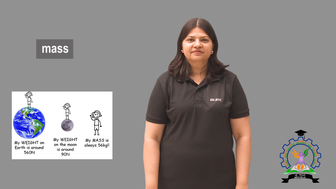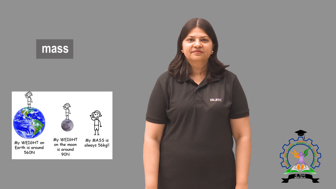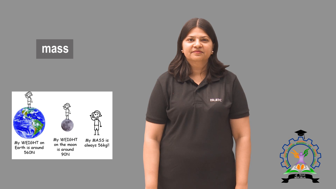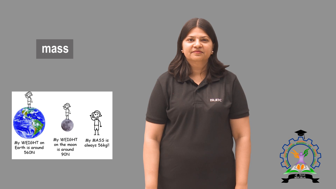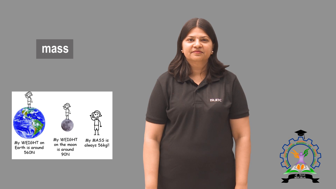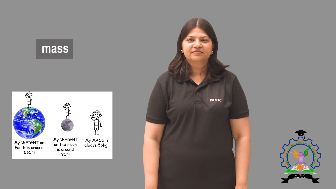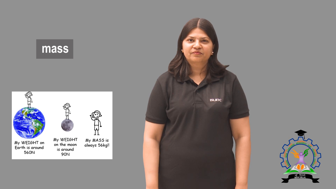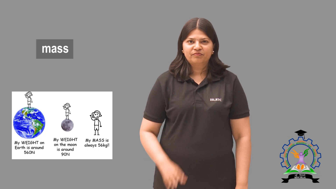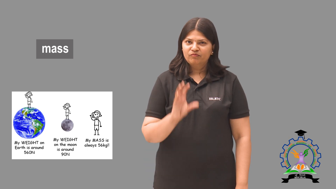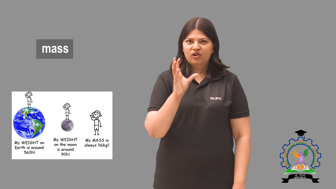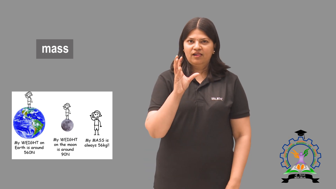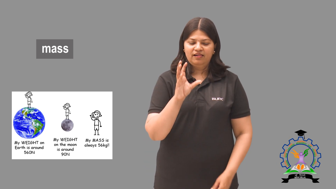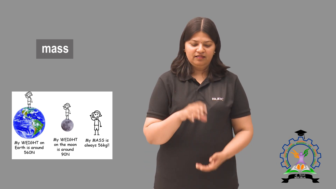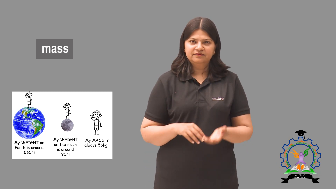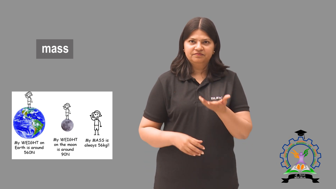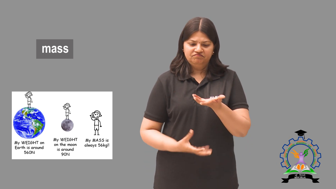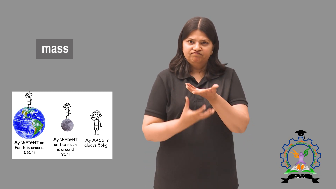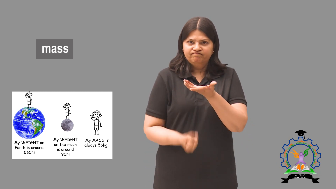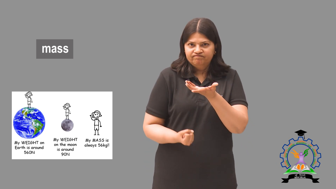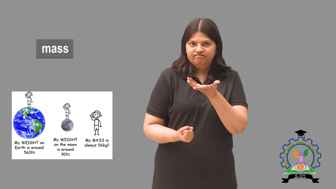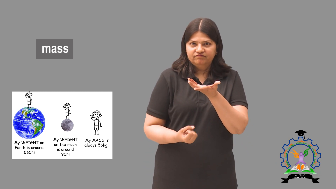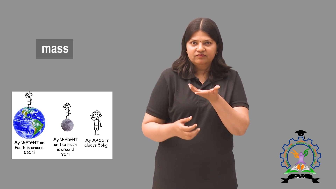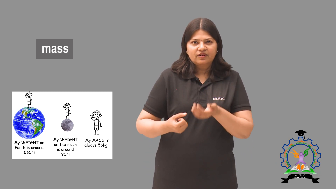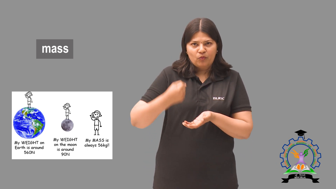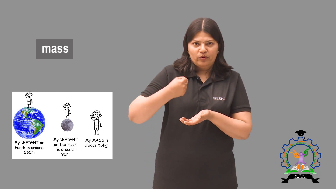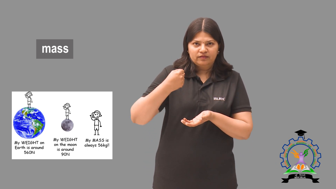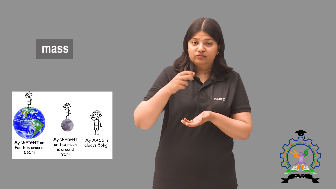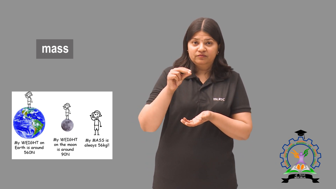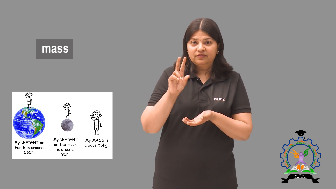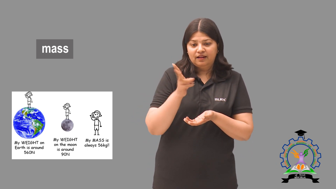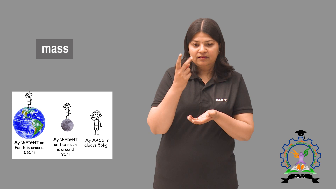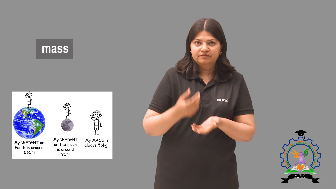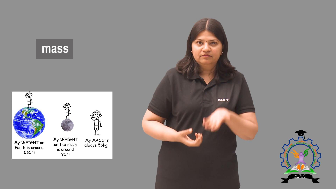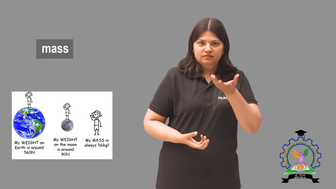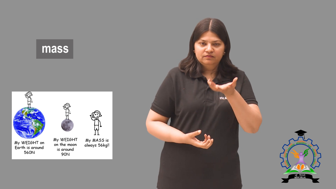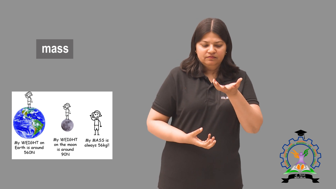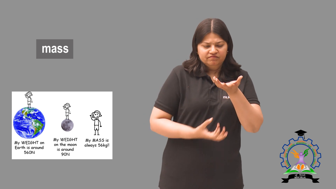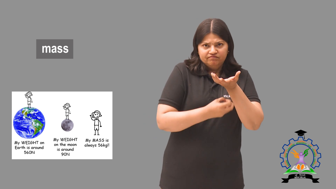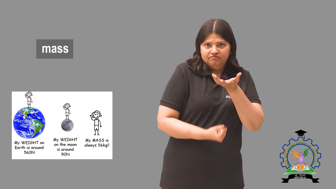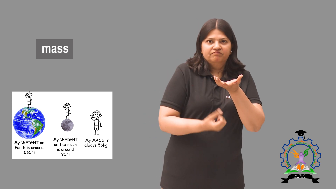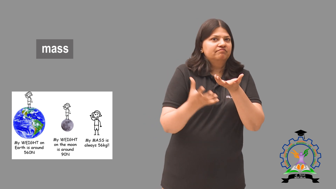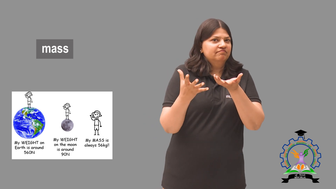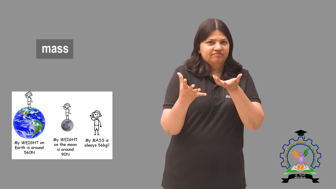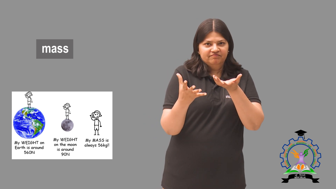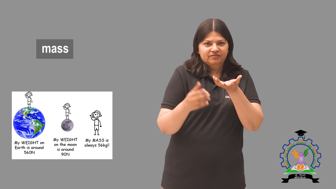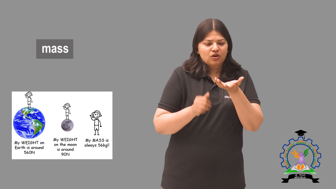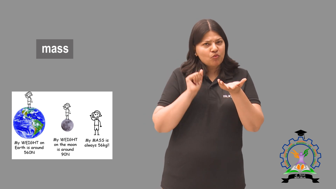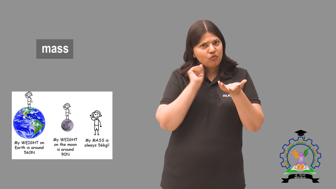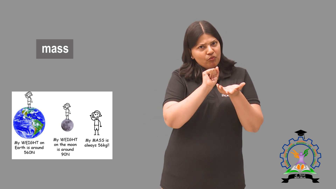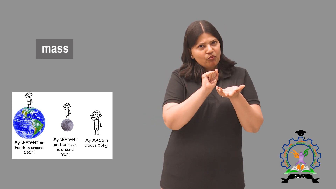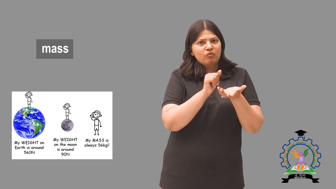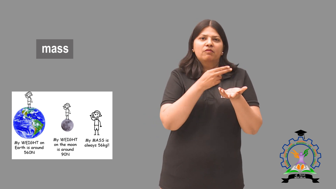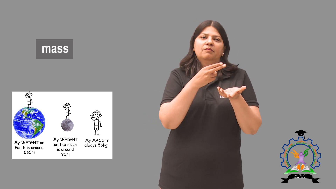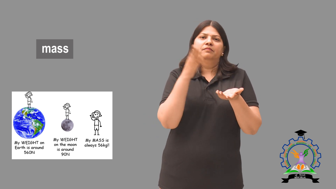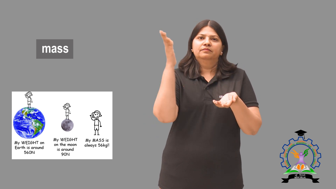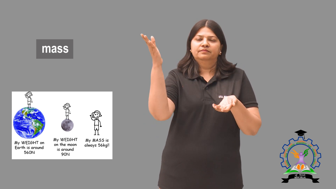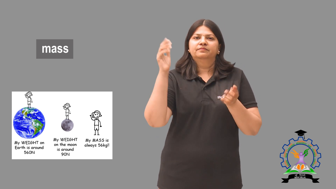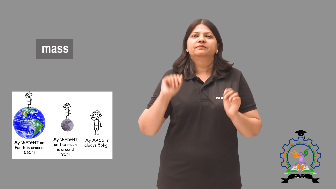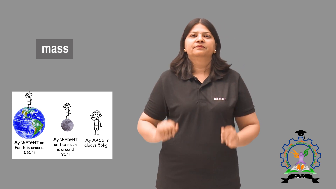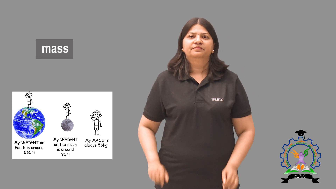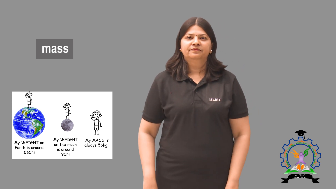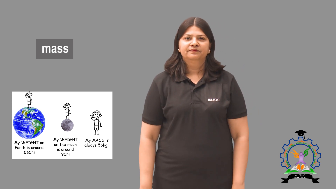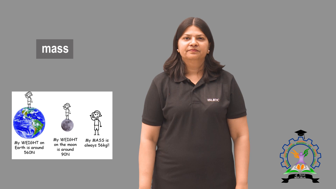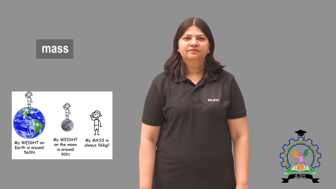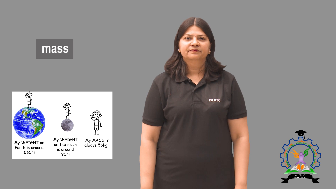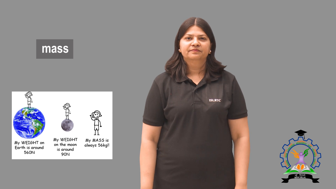mass